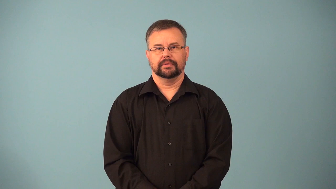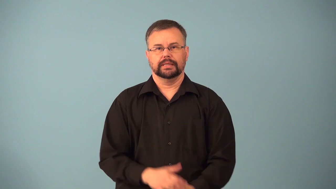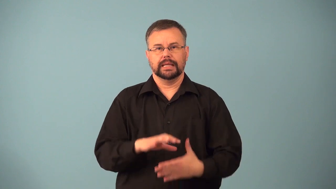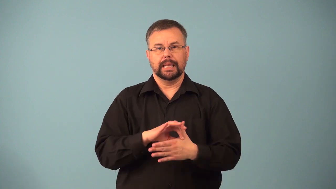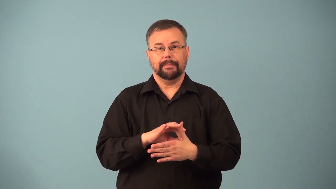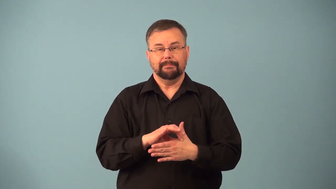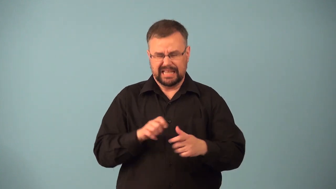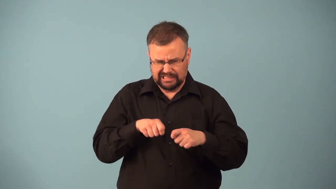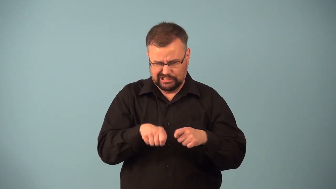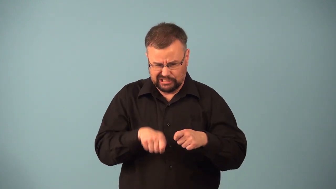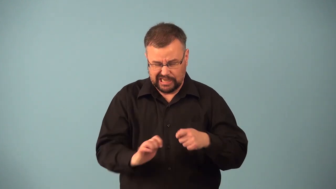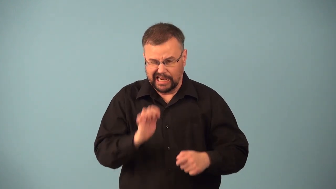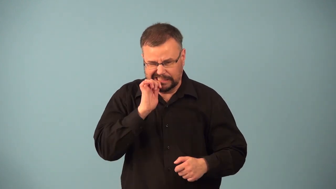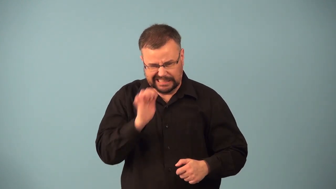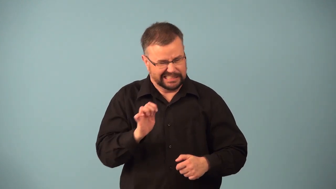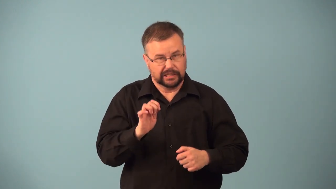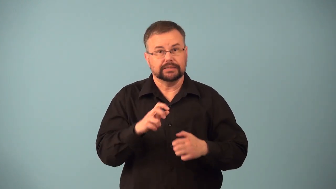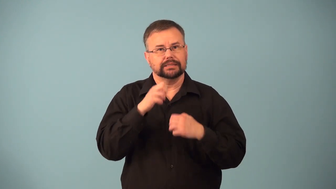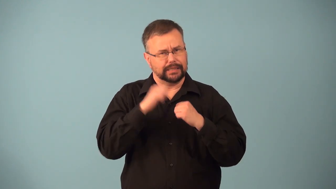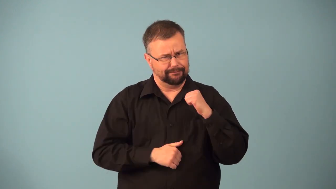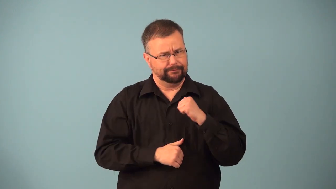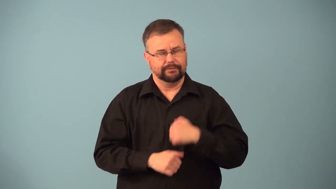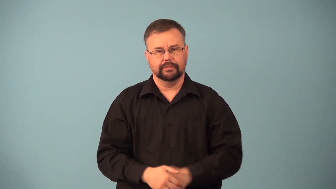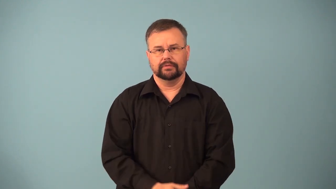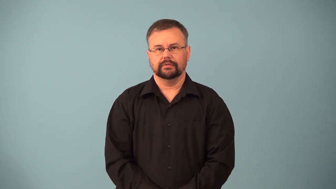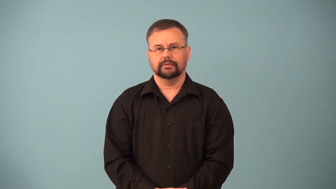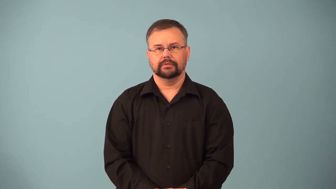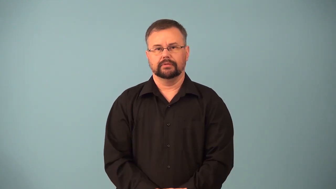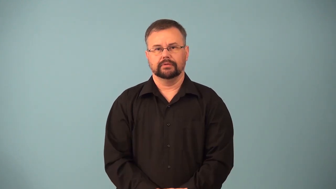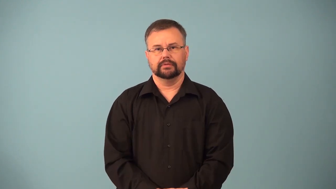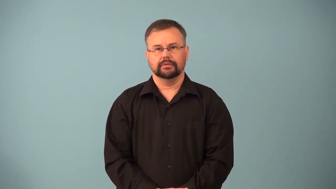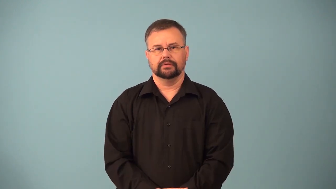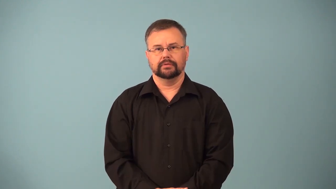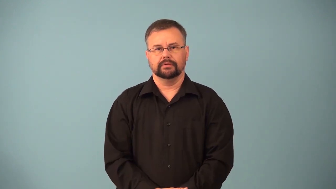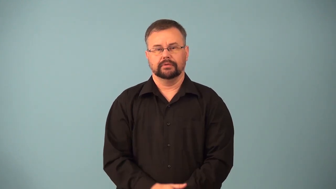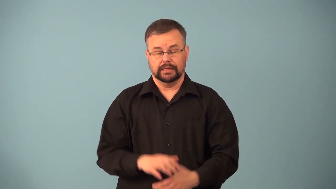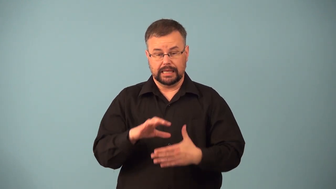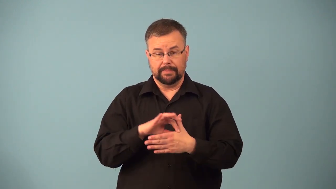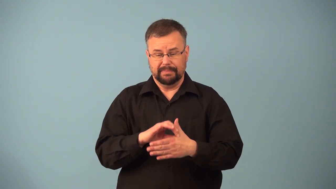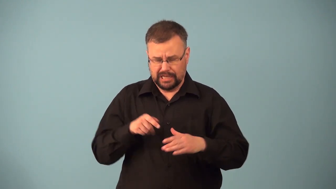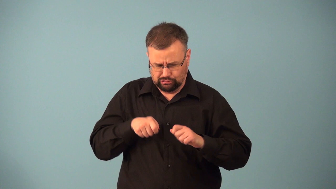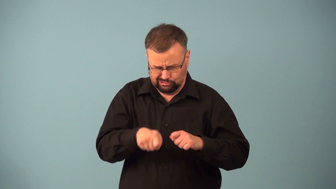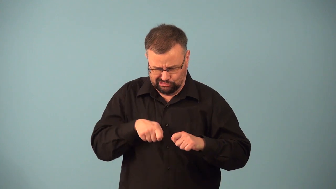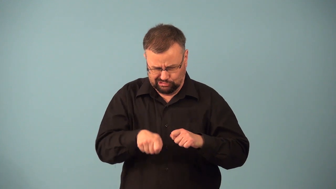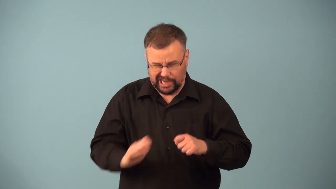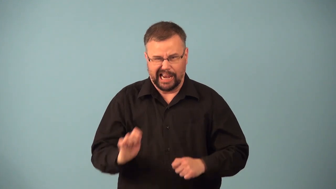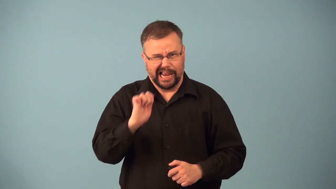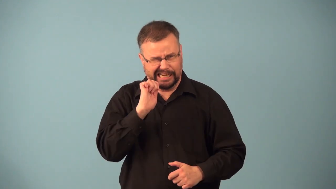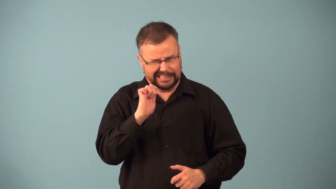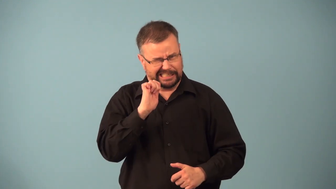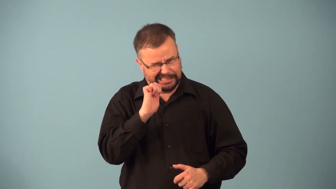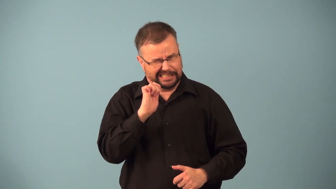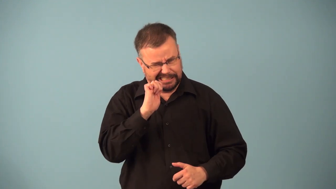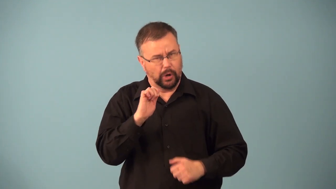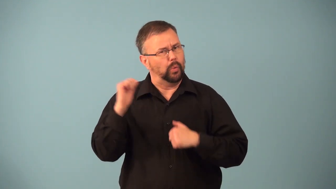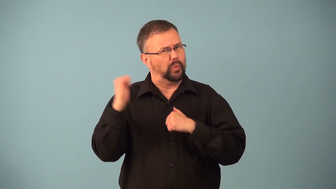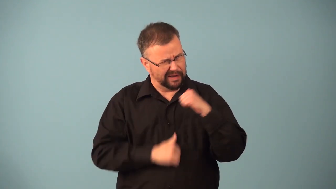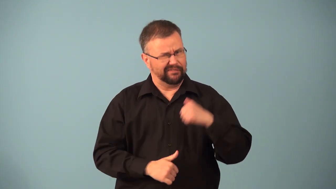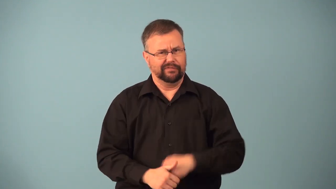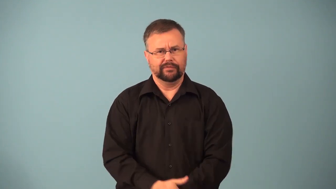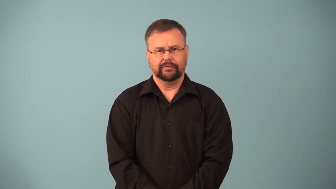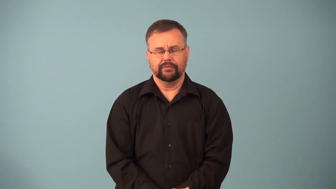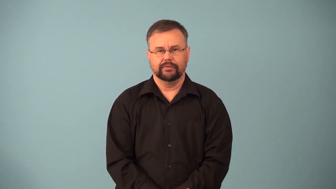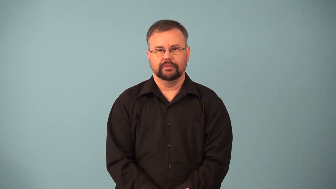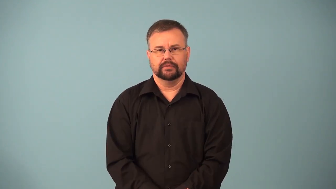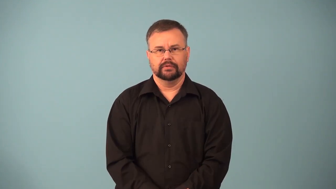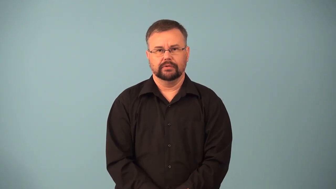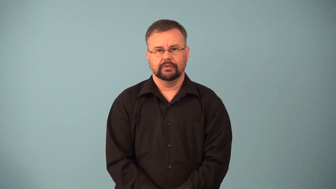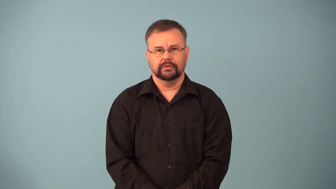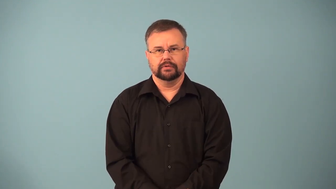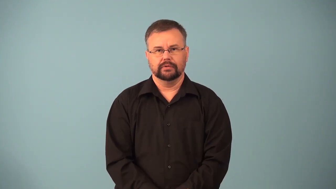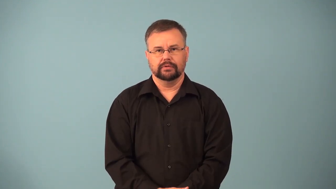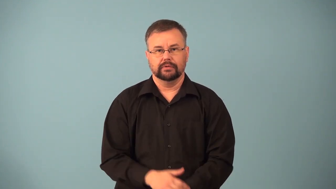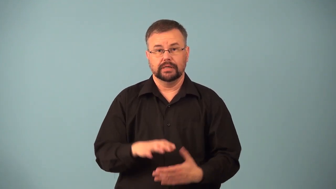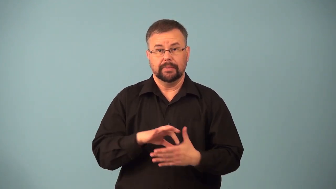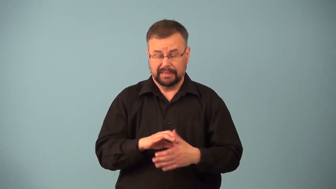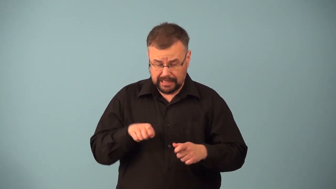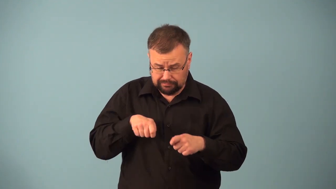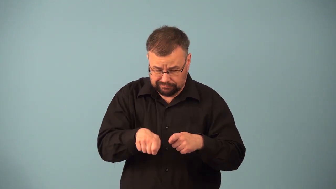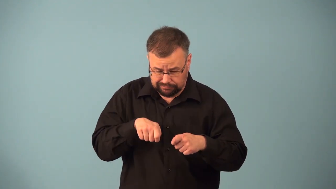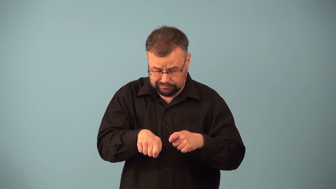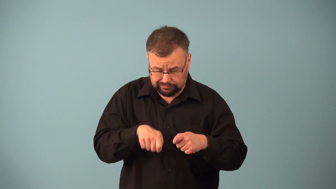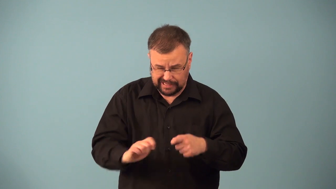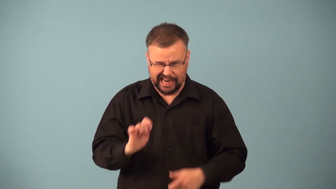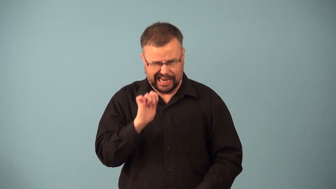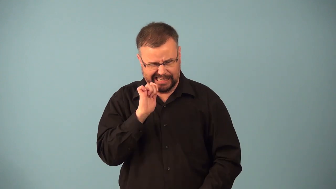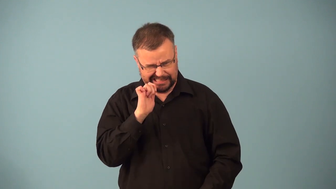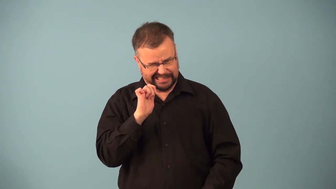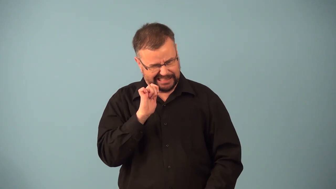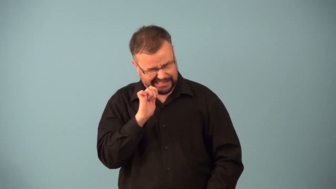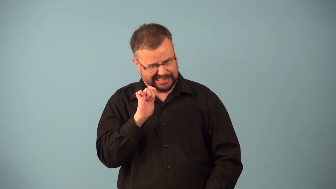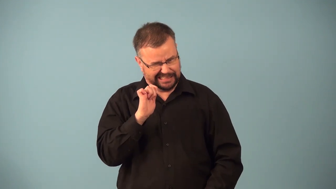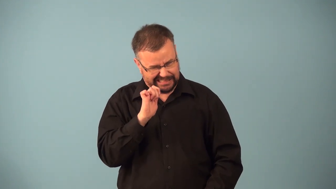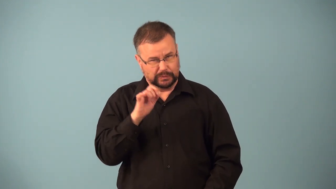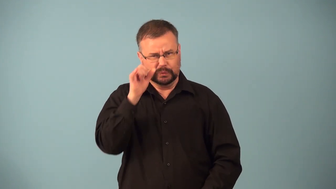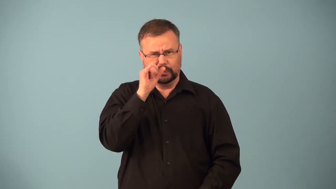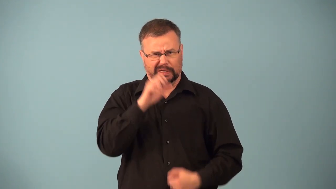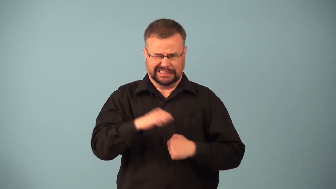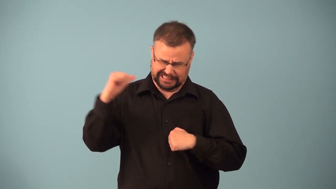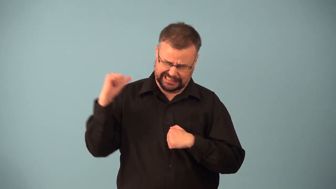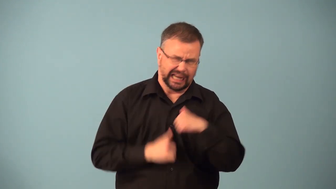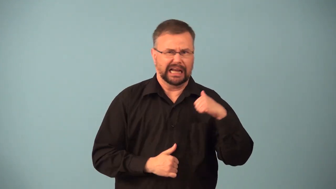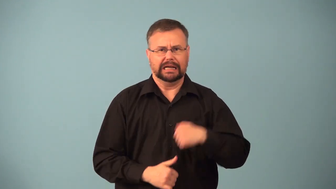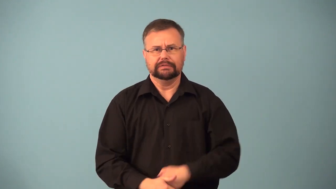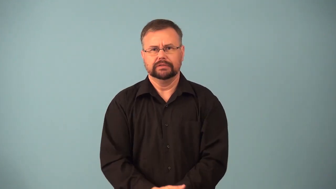tough,tougher,toughest